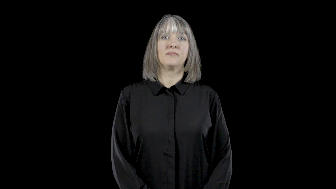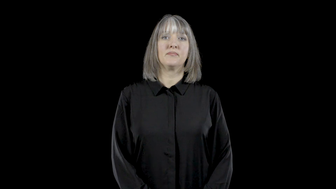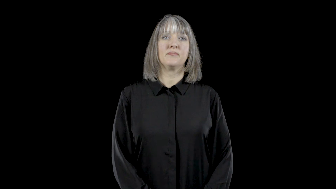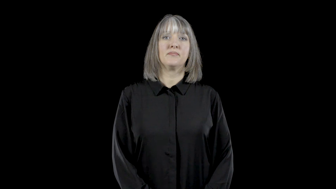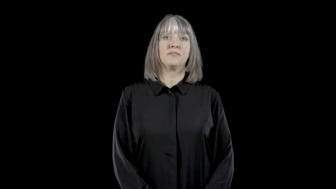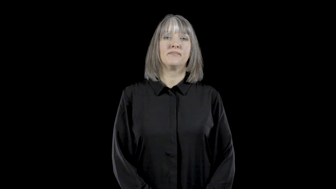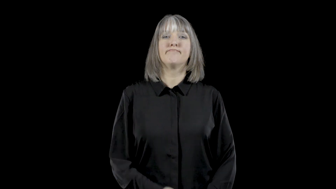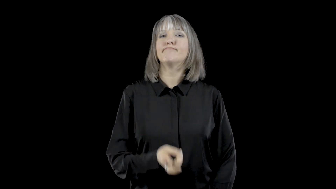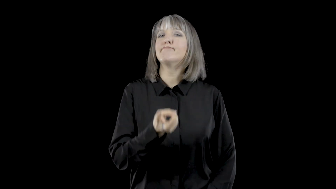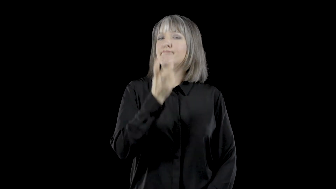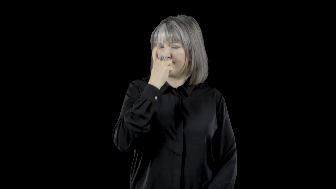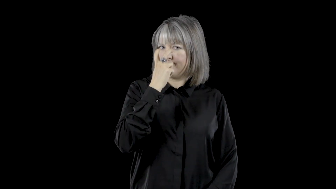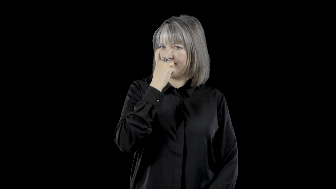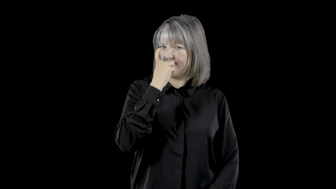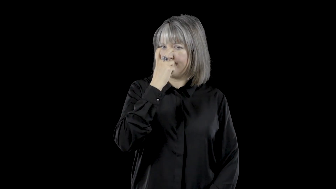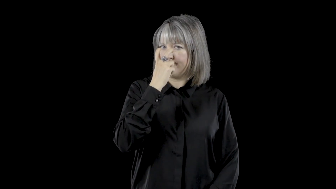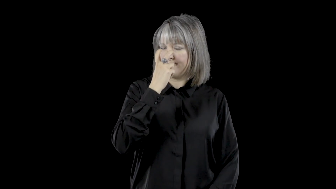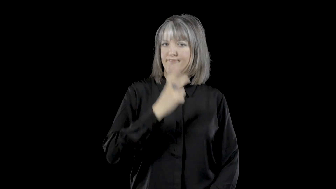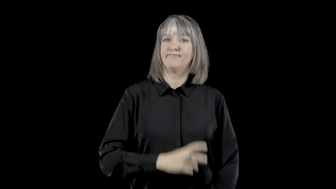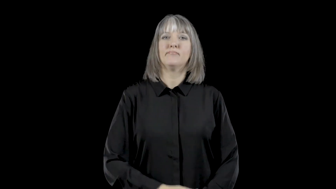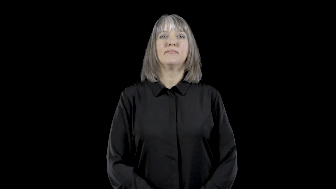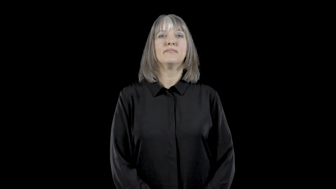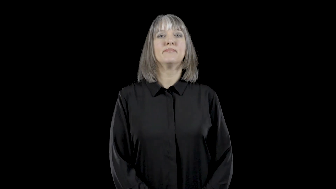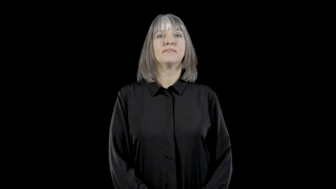Blind